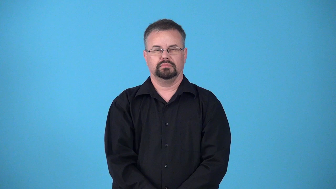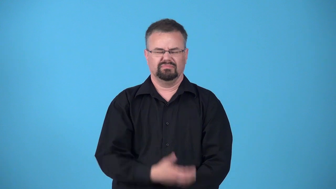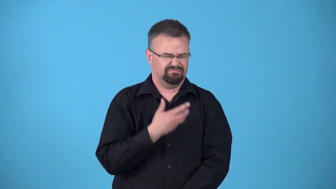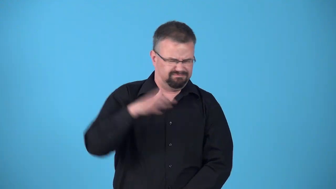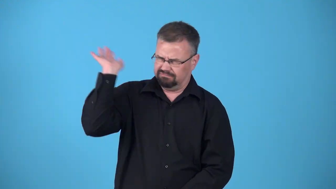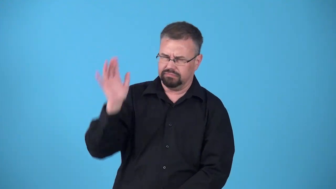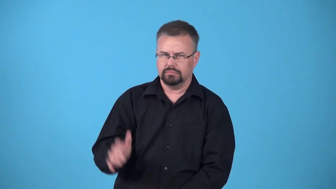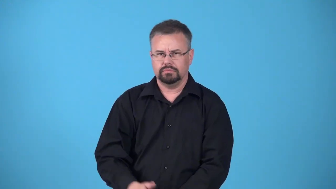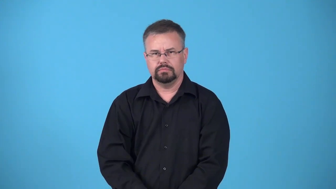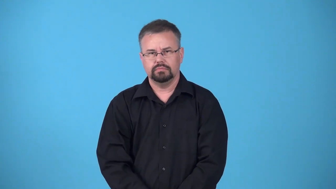kiss my ass